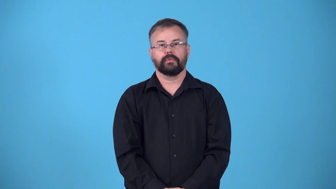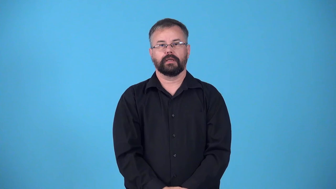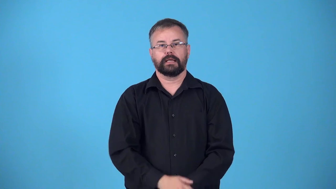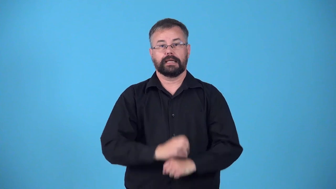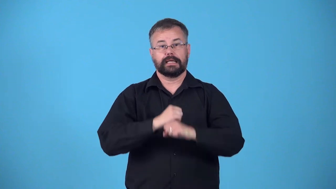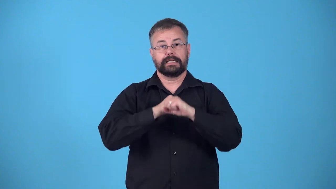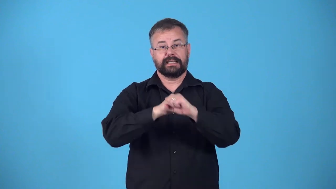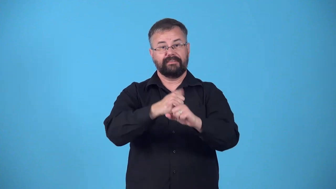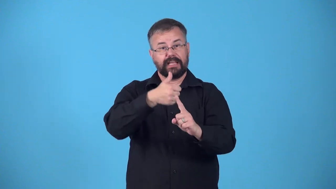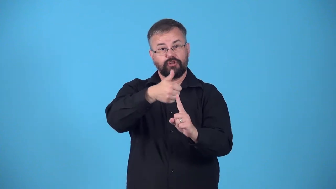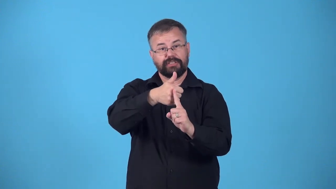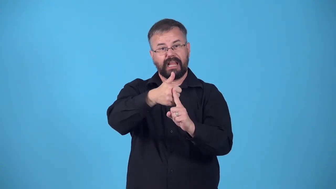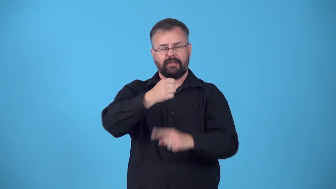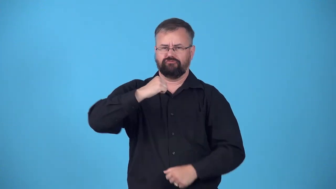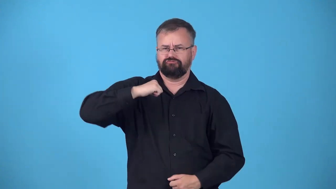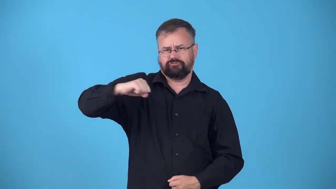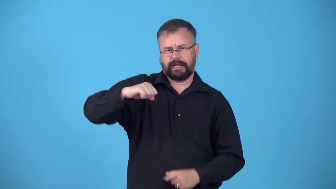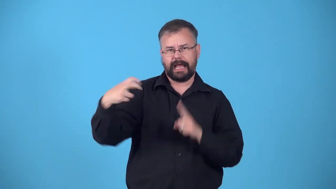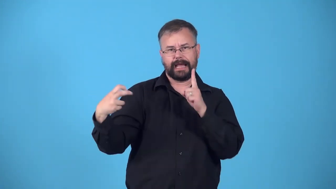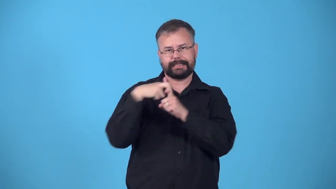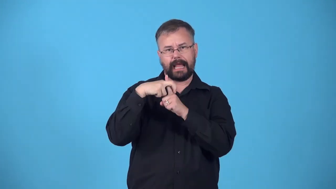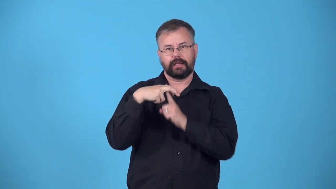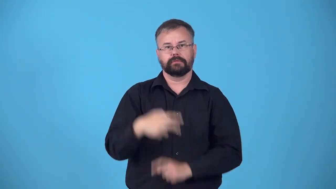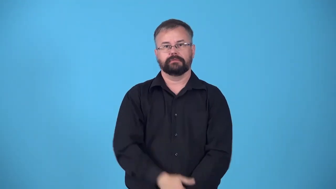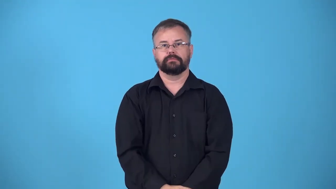fight back